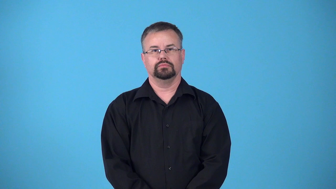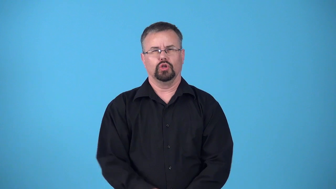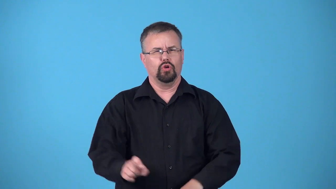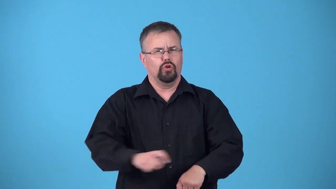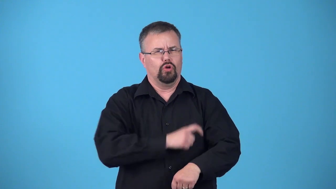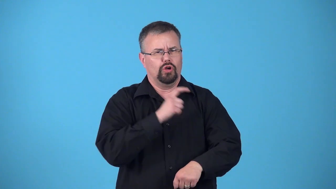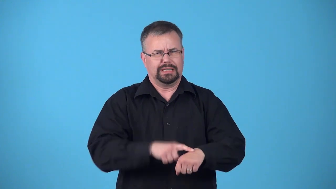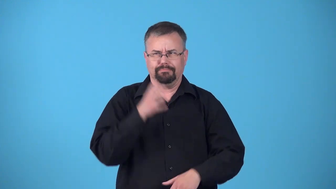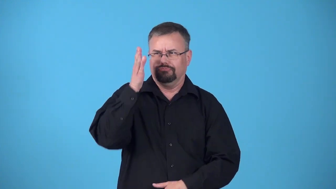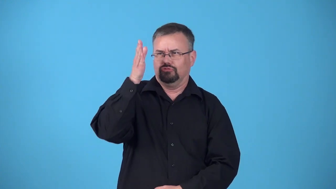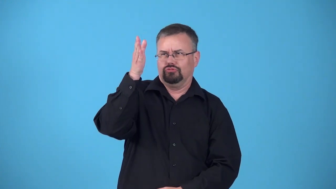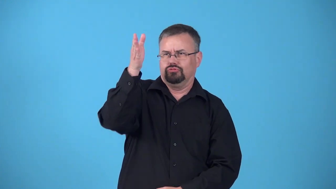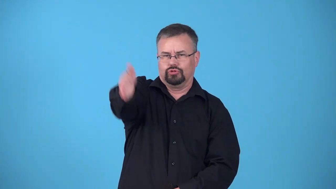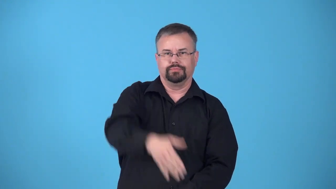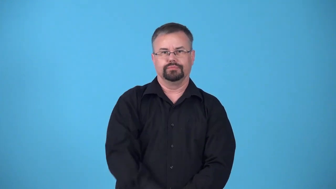in the long run